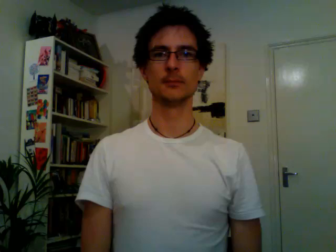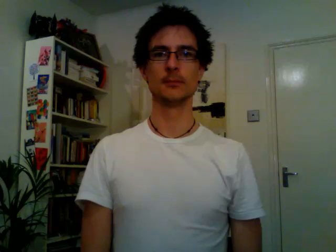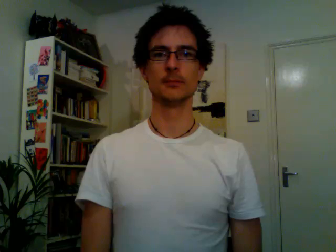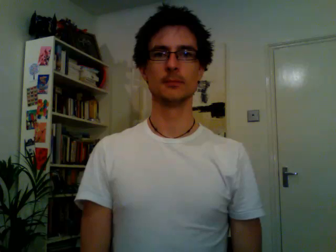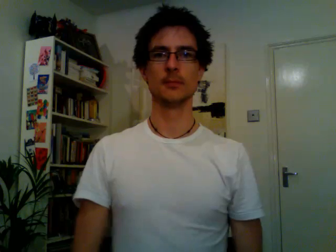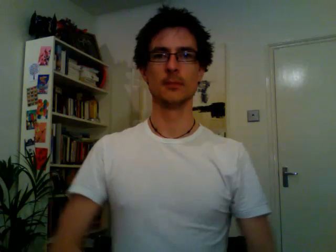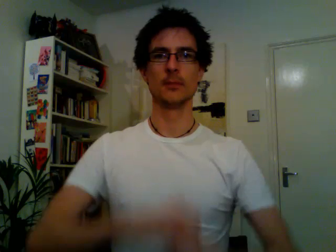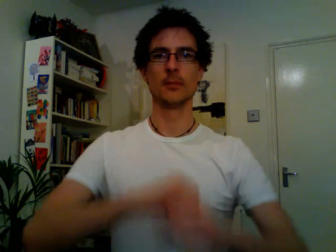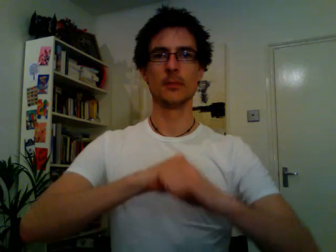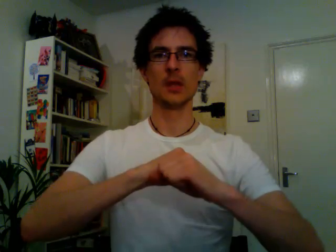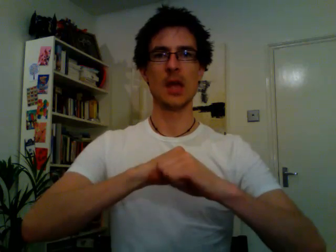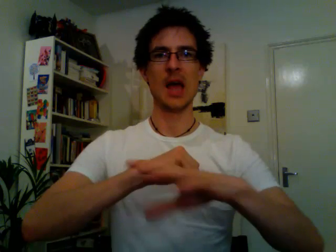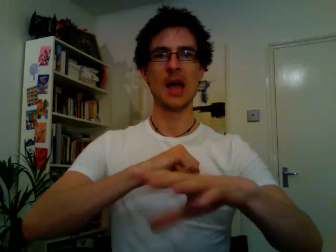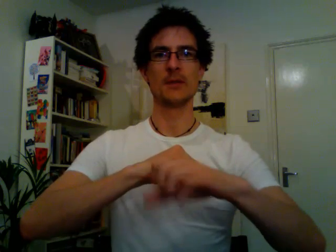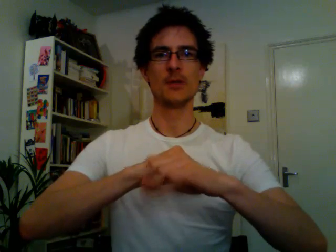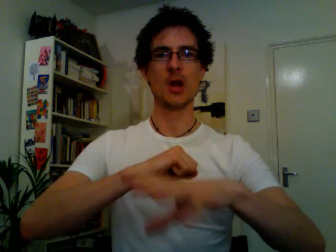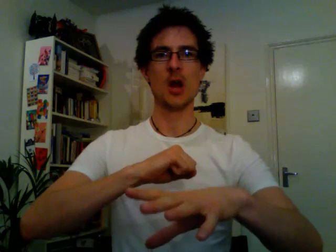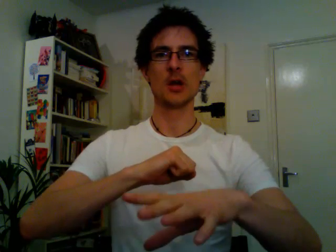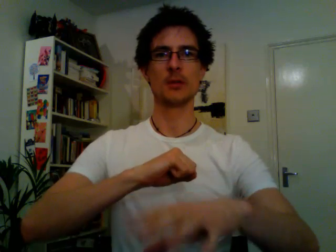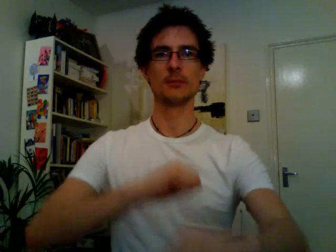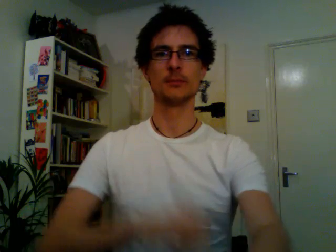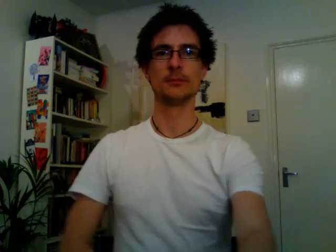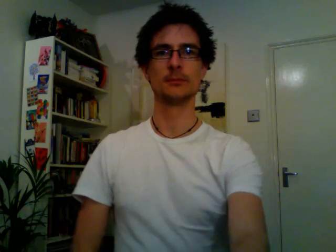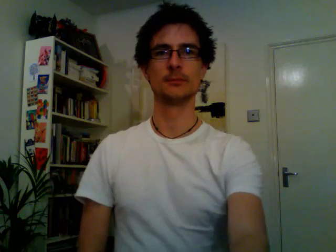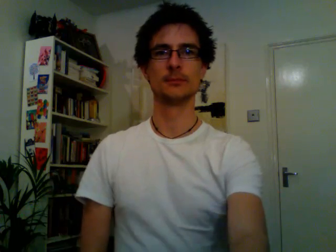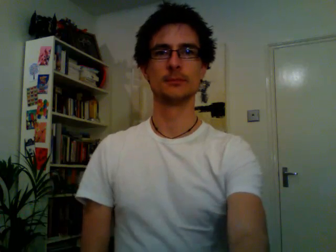advert